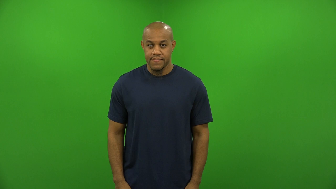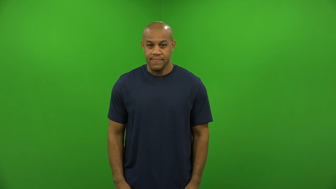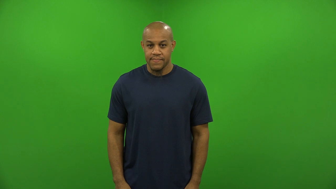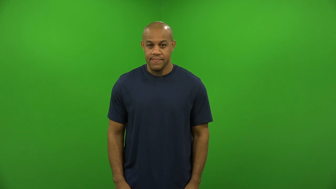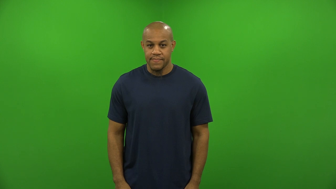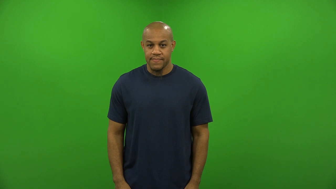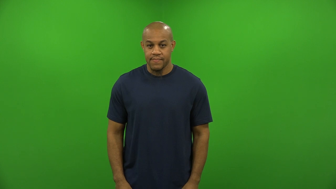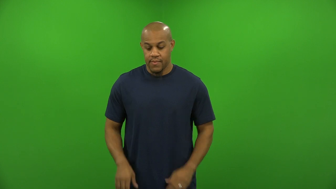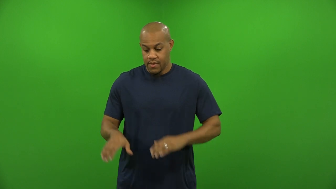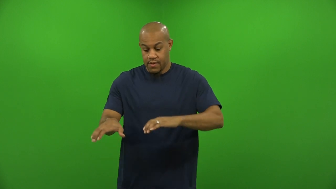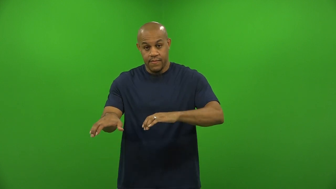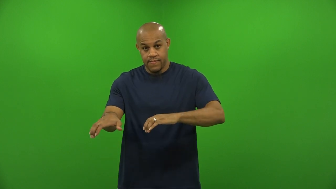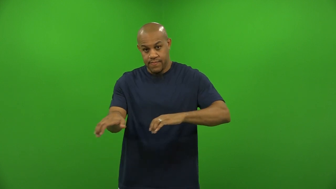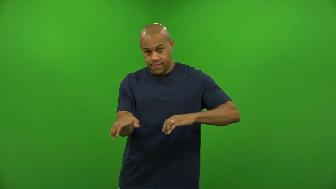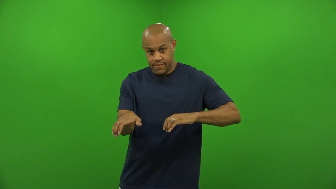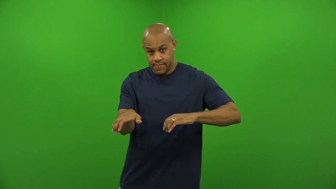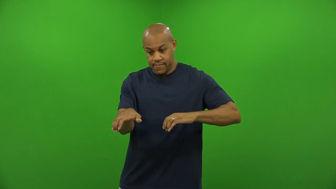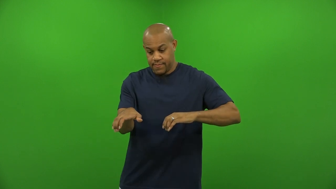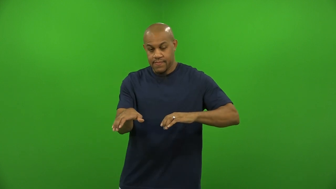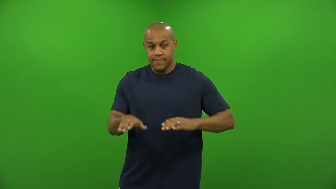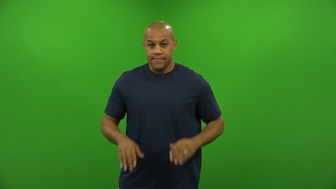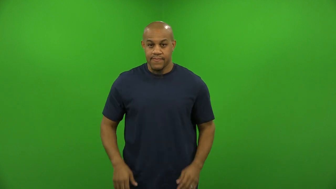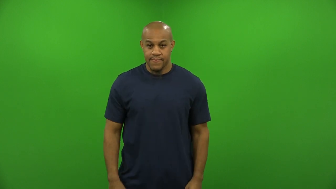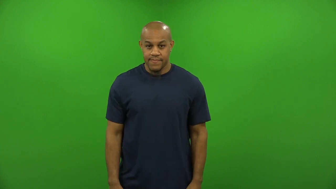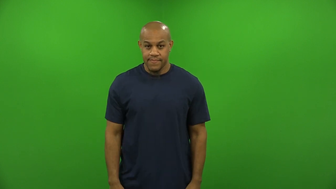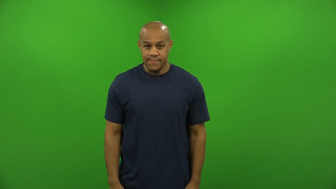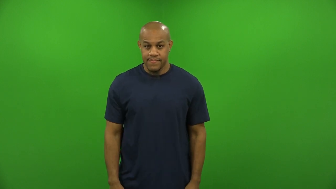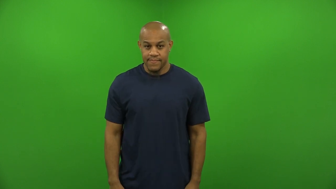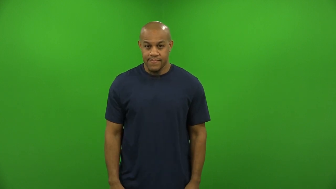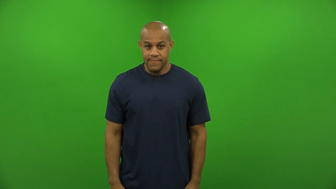Starting blocks